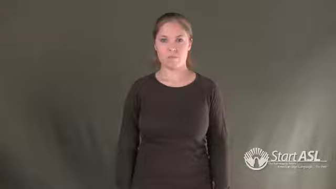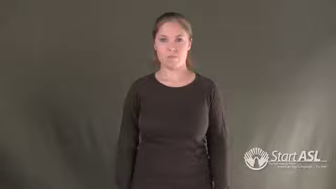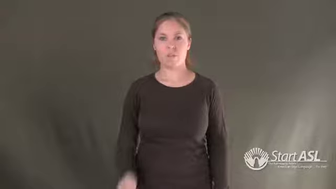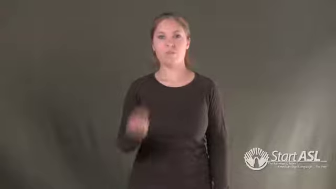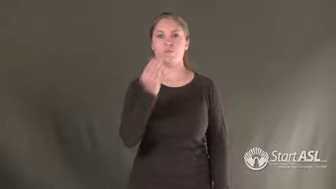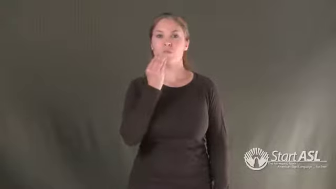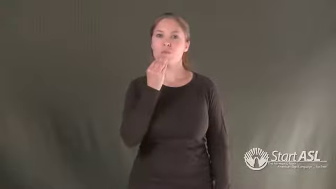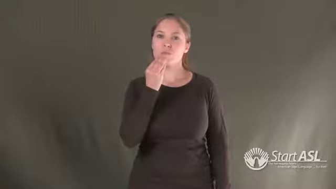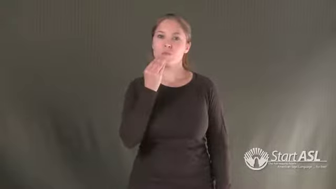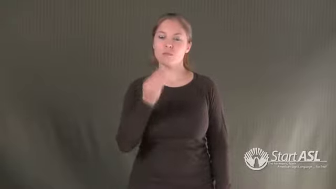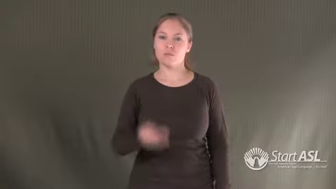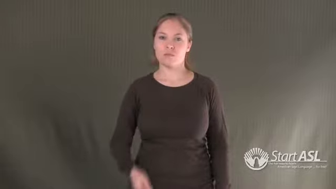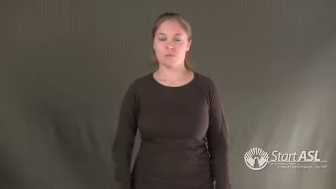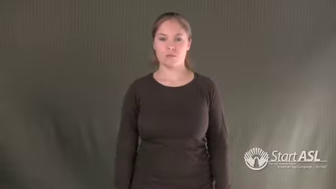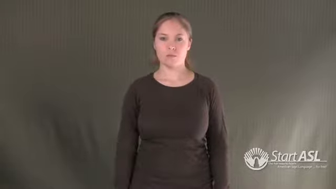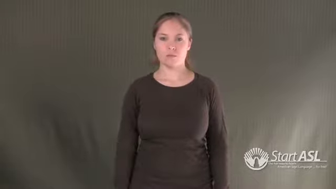food